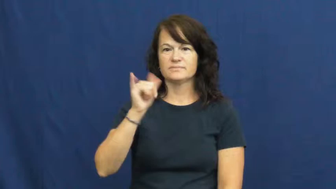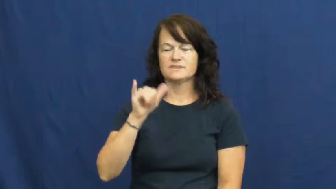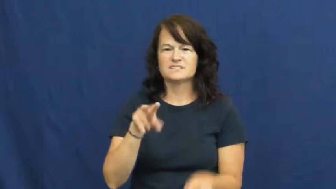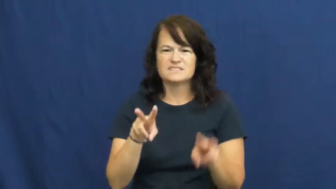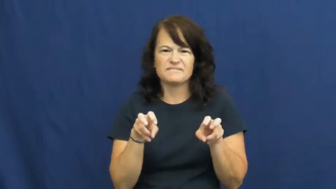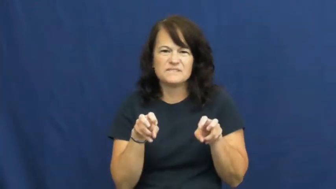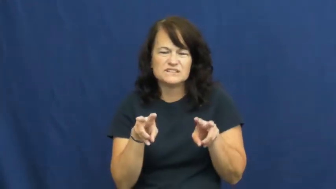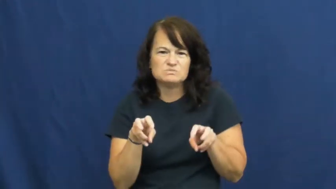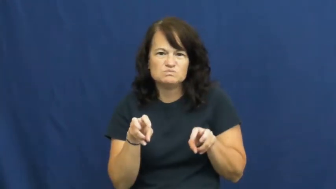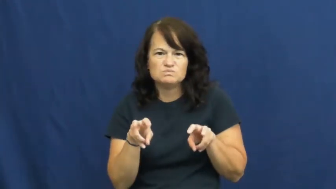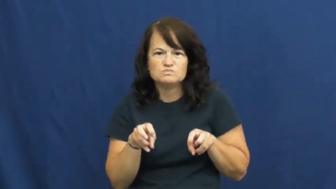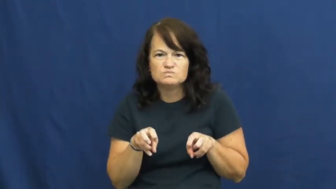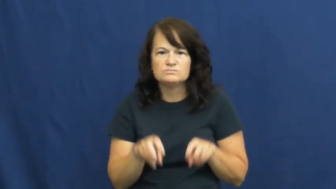stingy,cheeseparing,closefisted,cheap